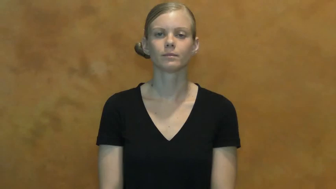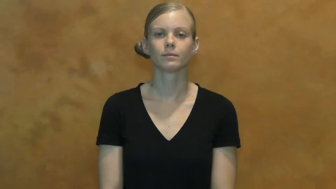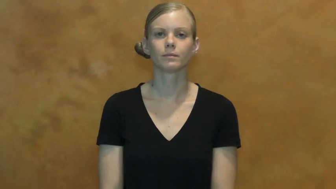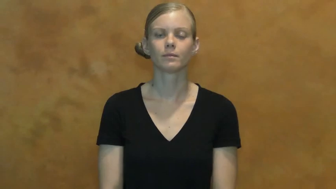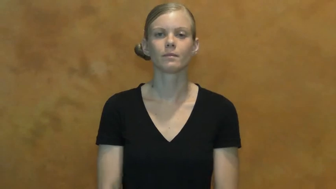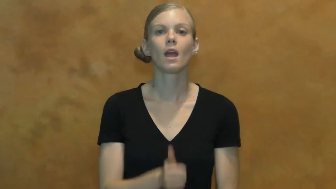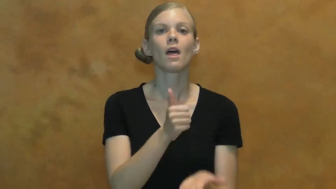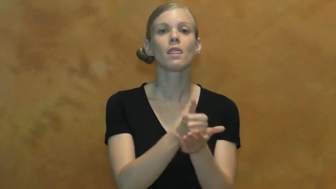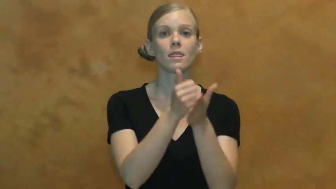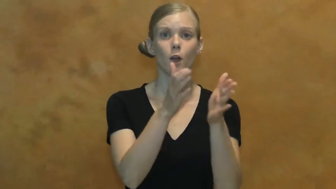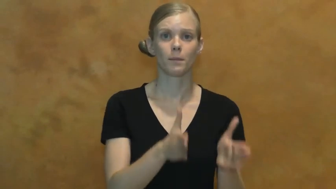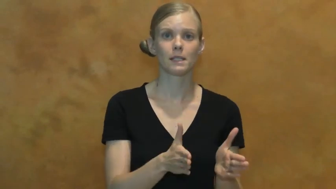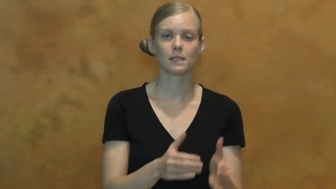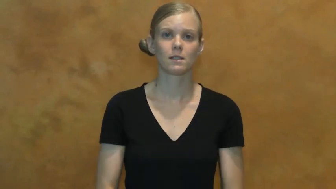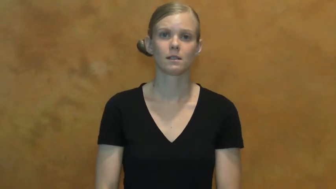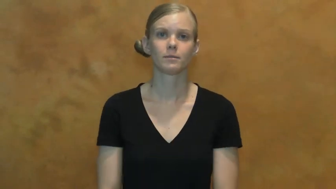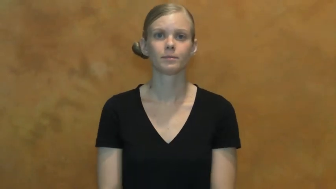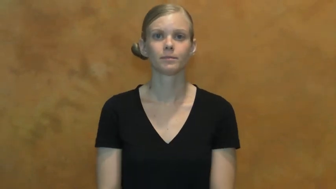therapist